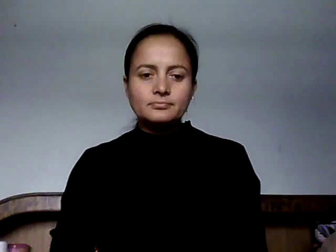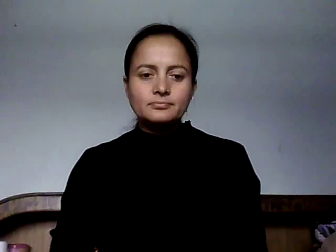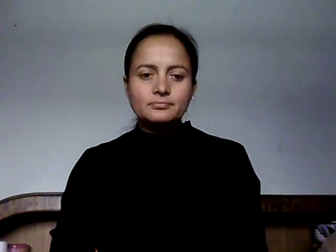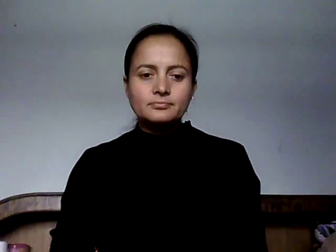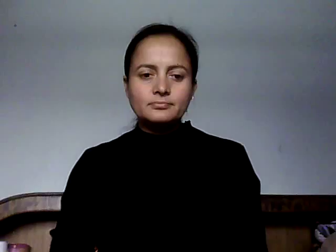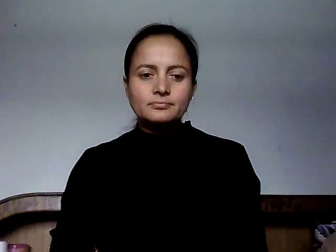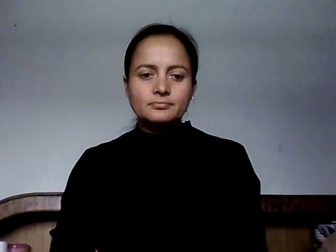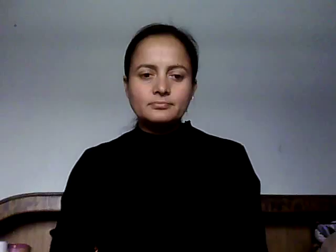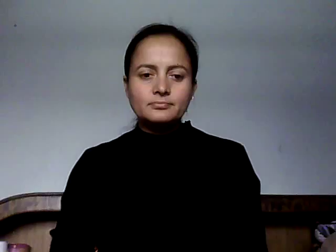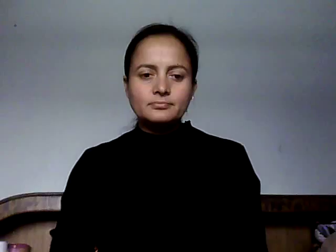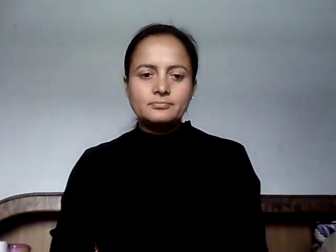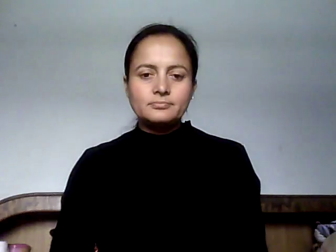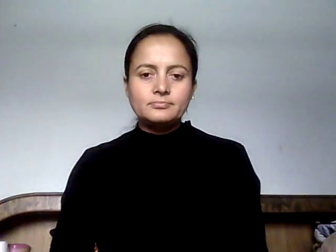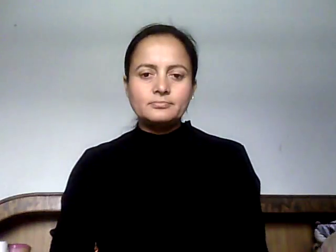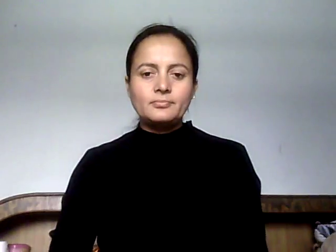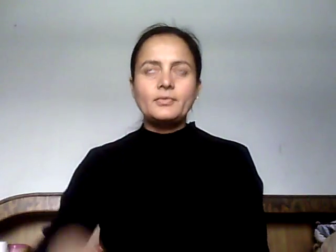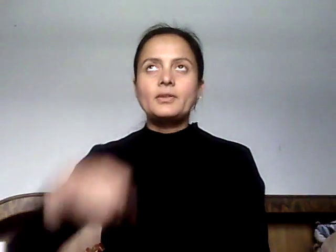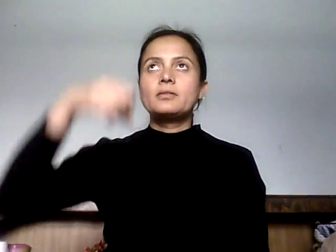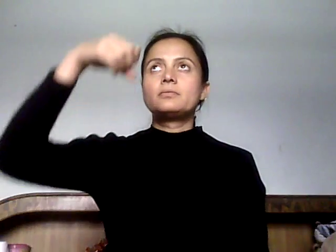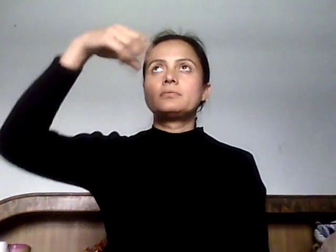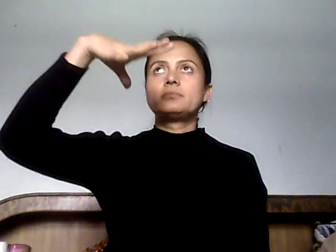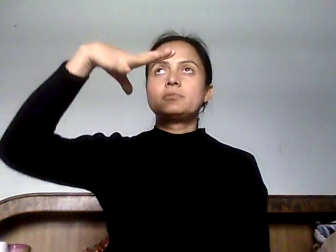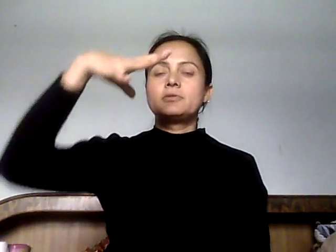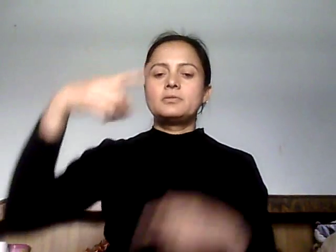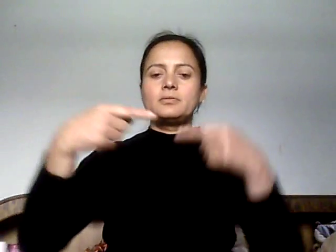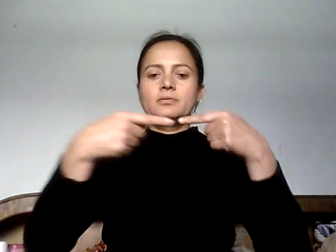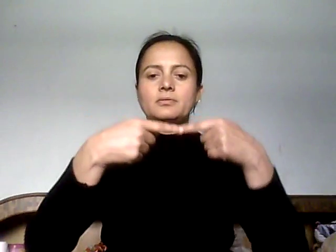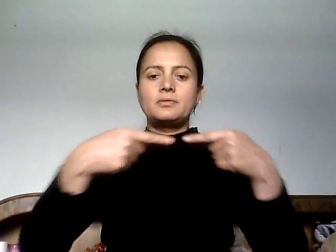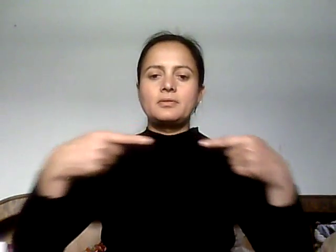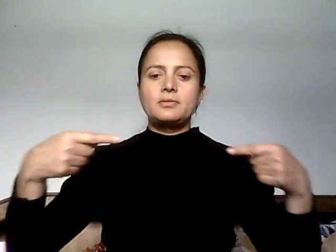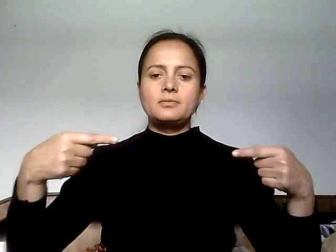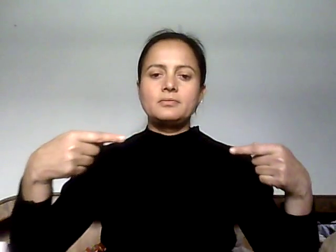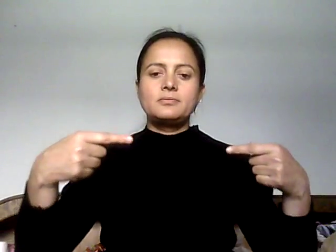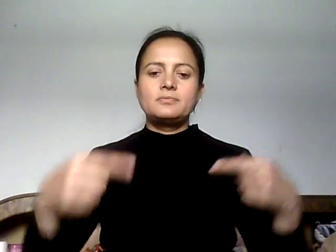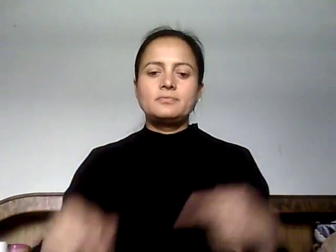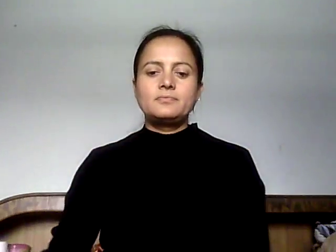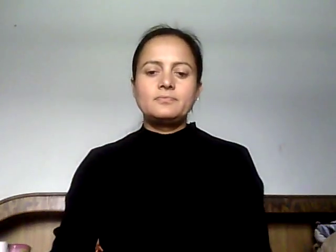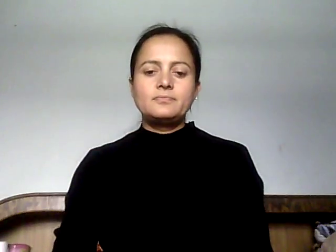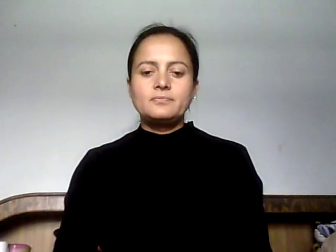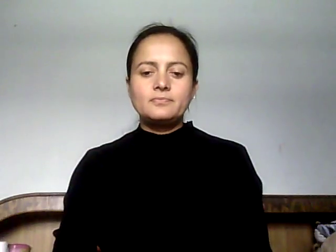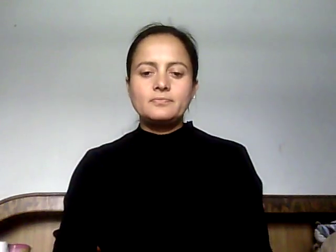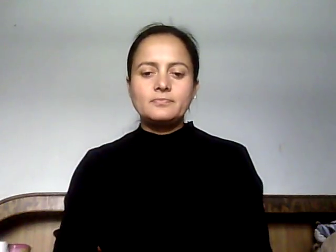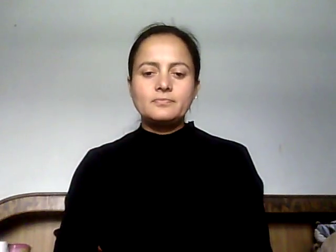electricwire